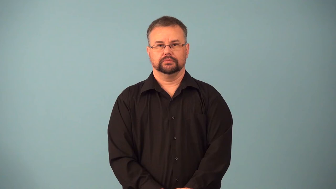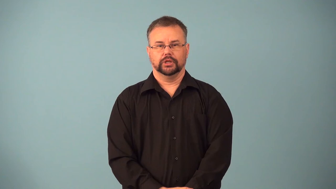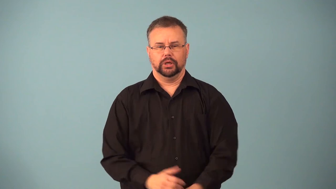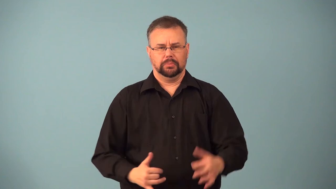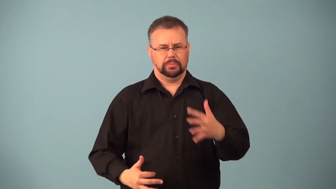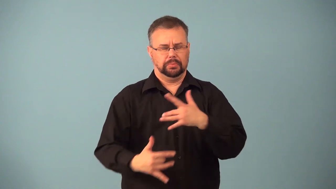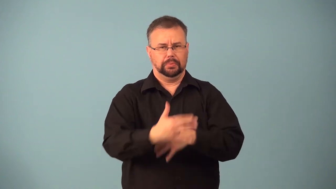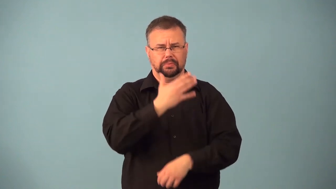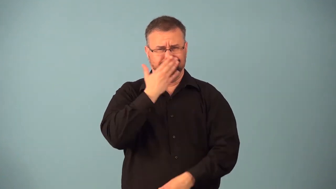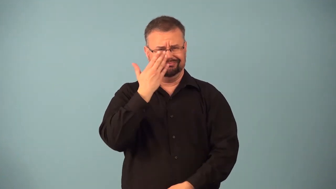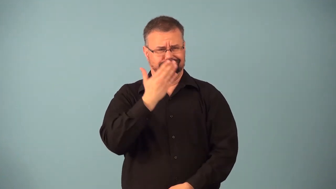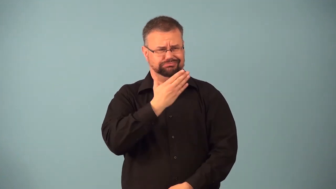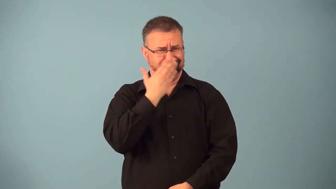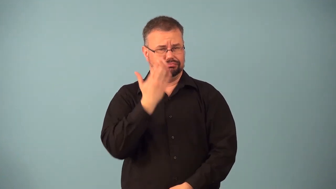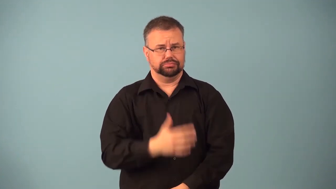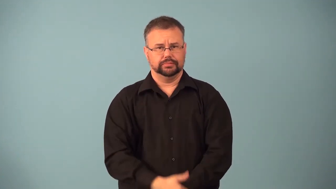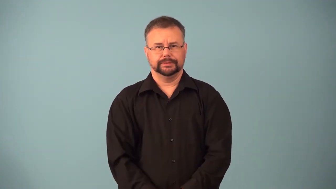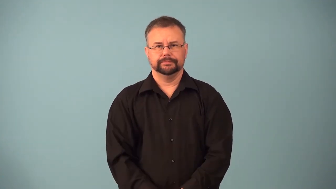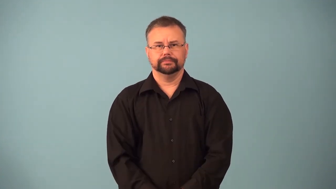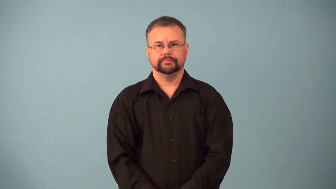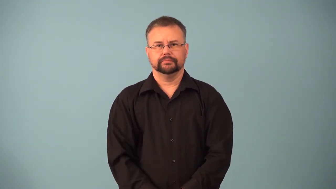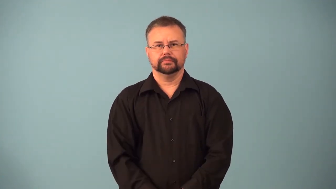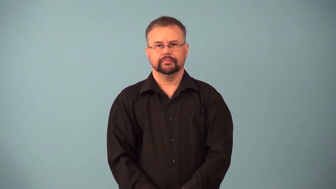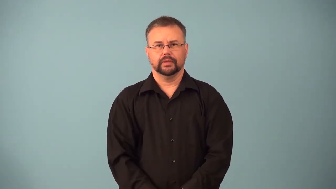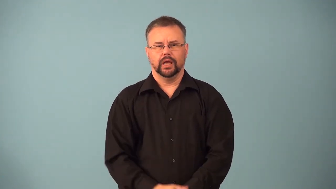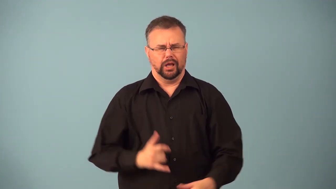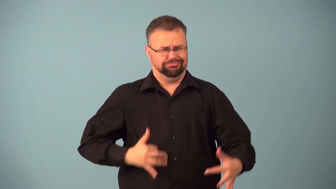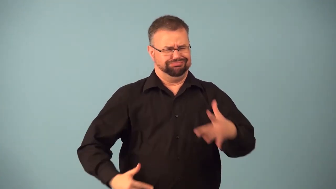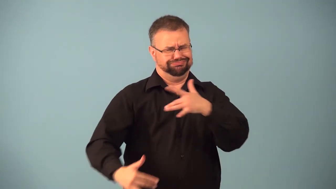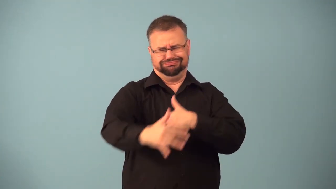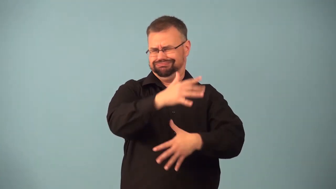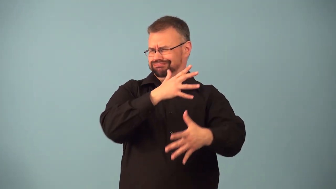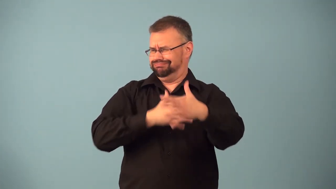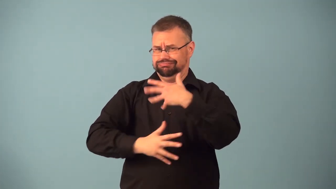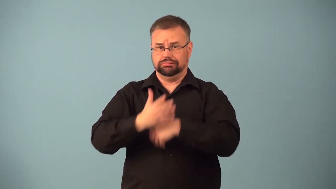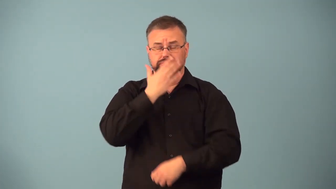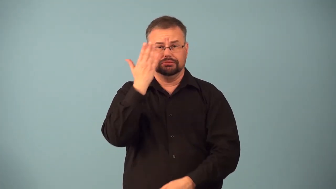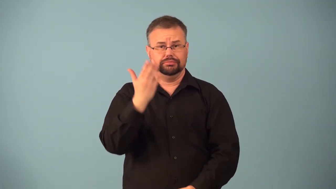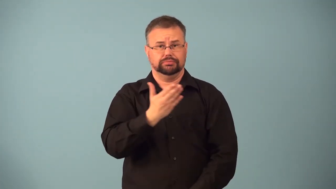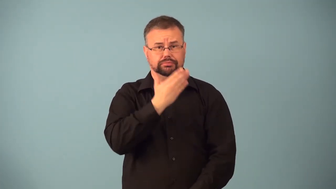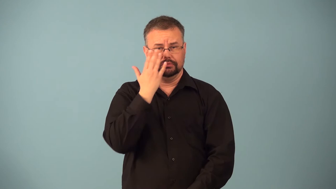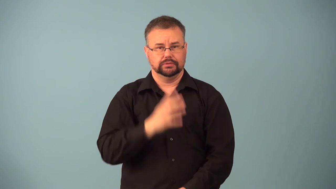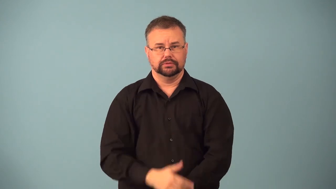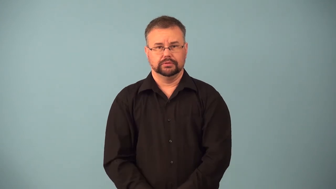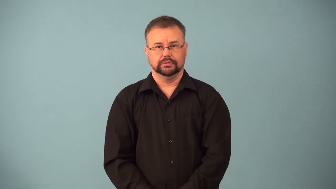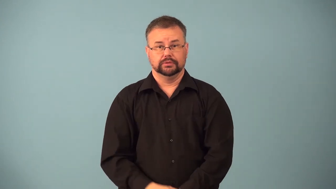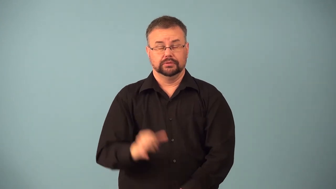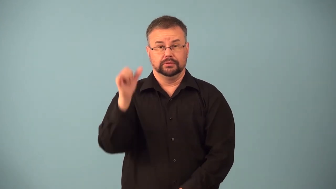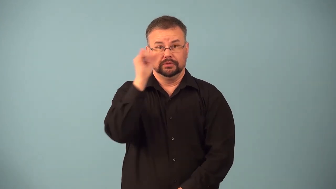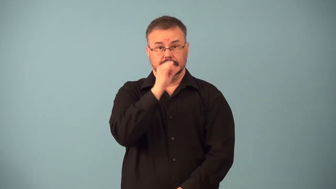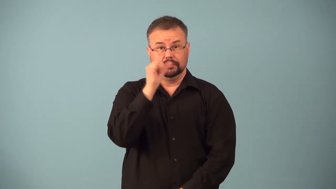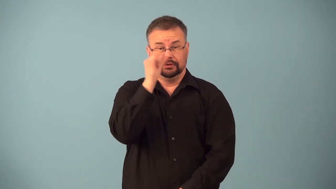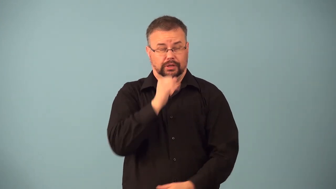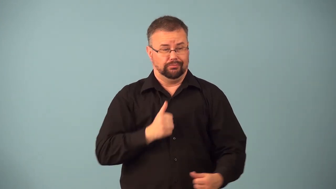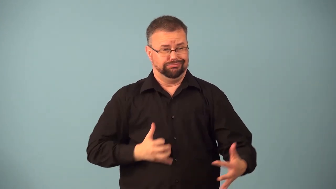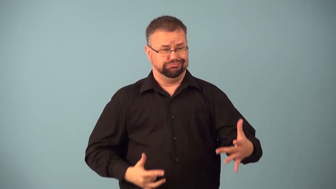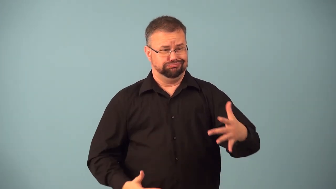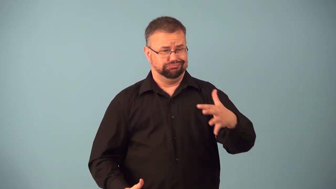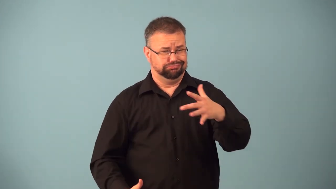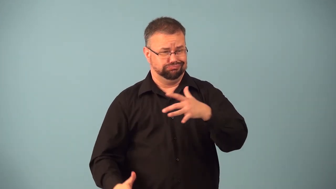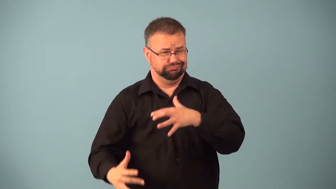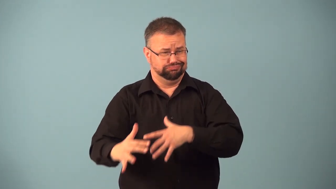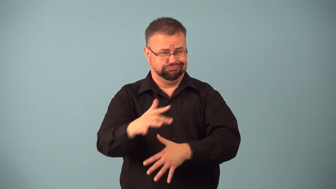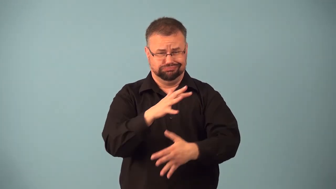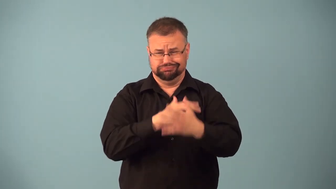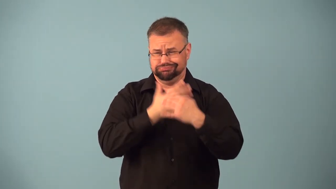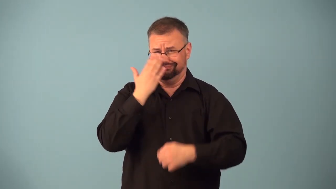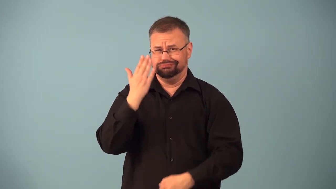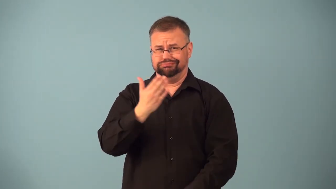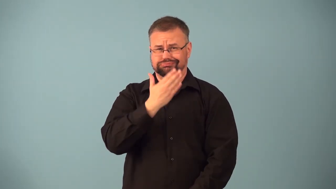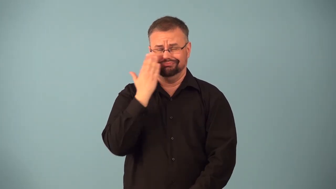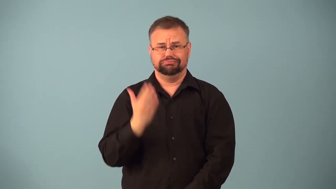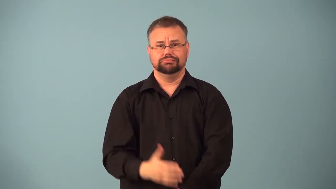fumy,fumier,fumiest